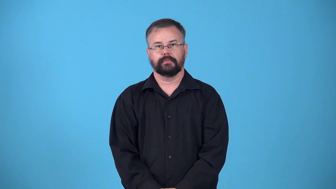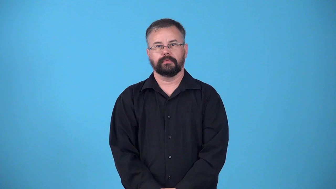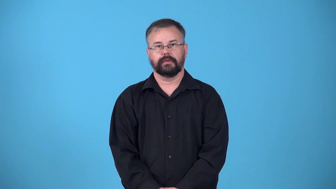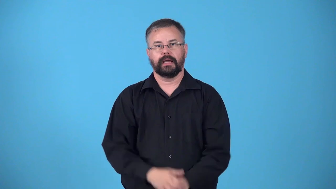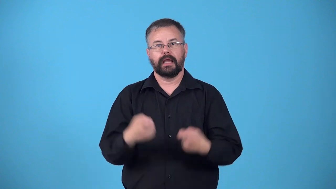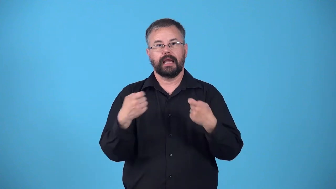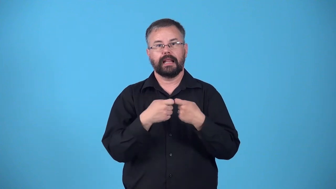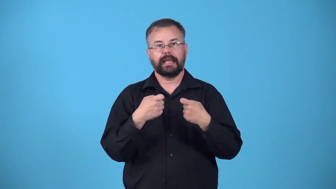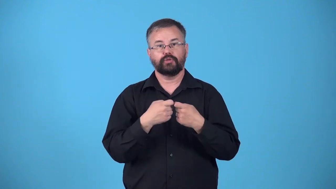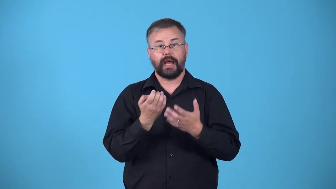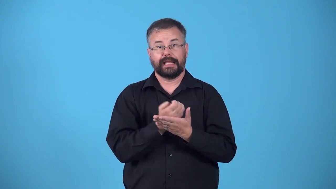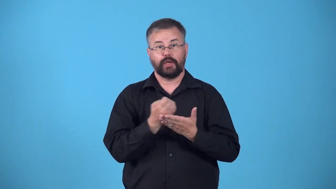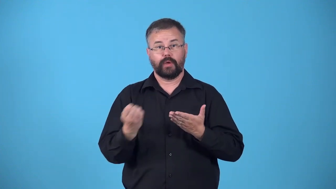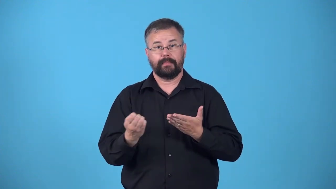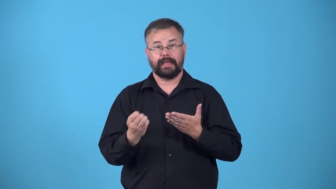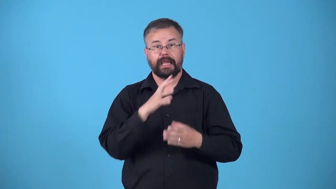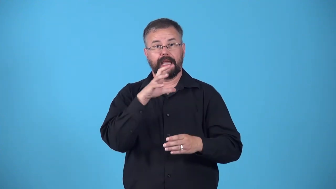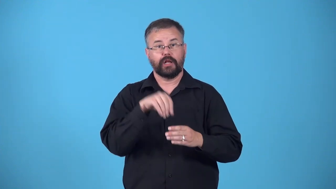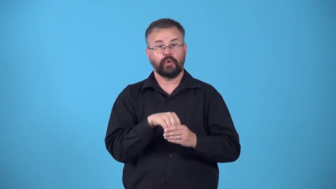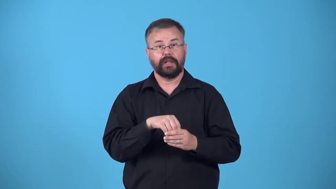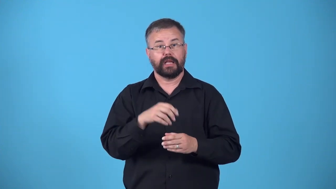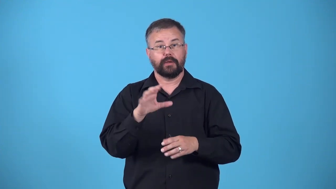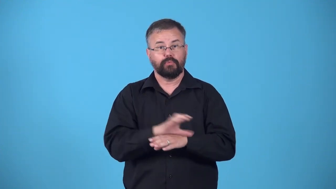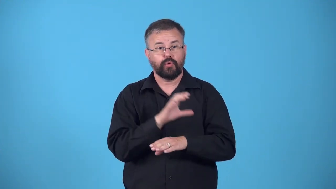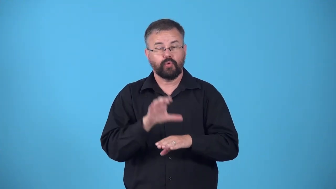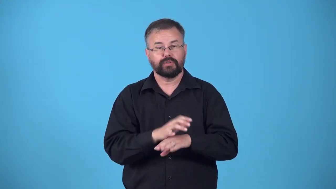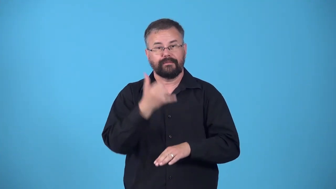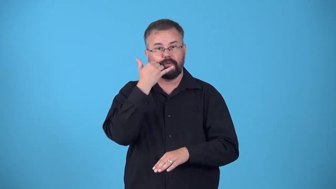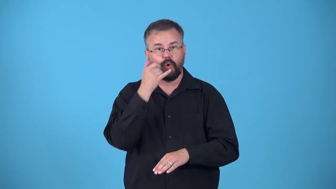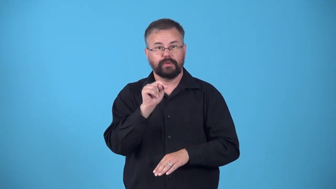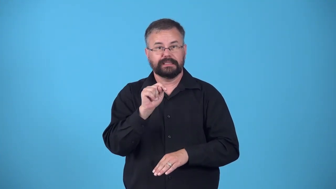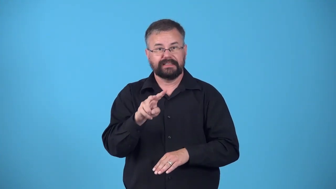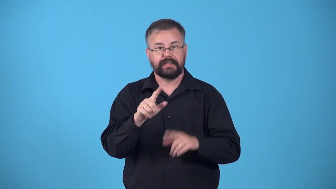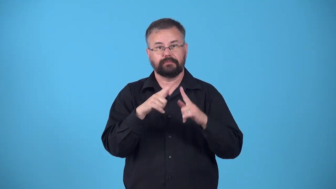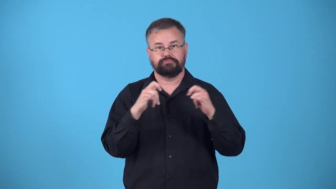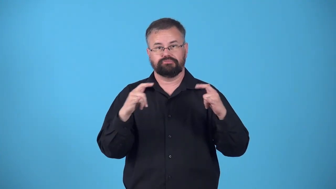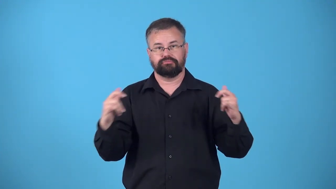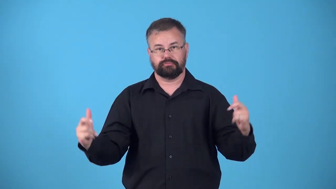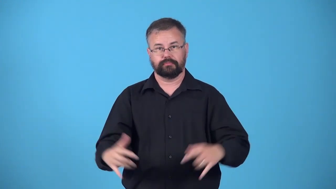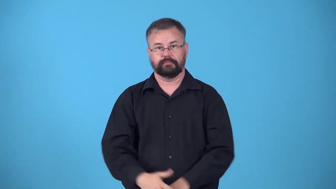electronics